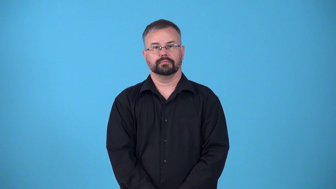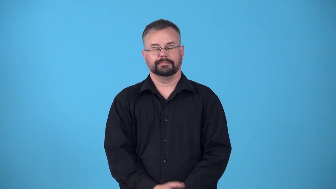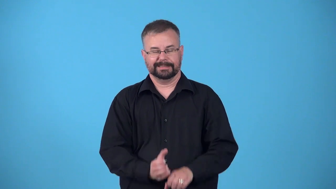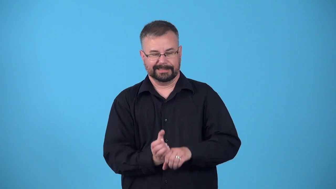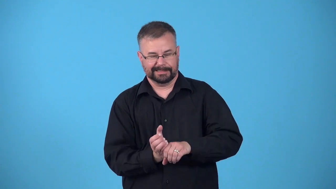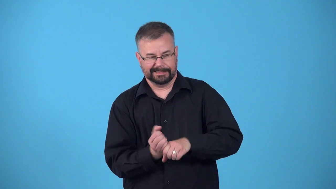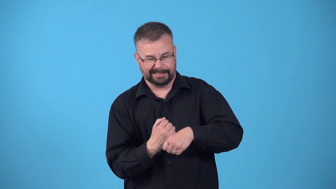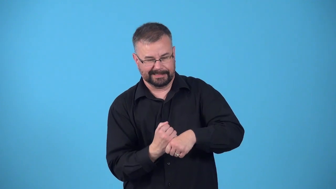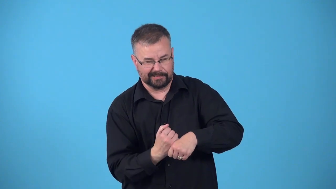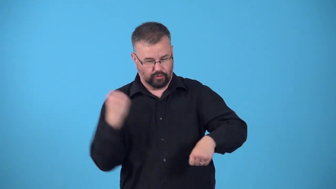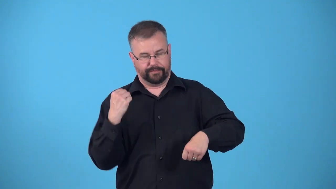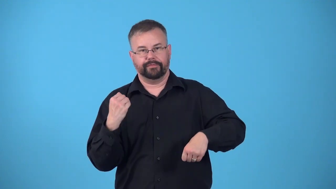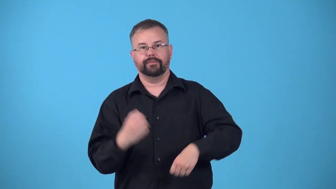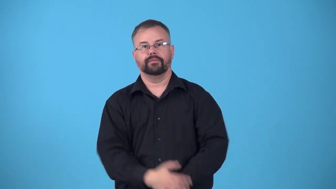twist off